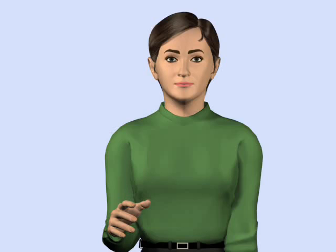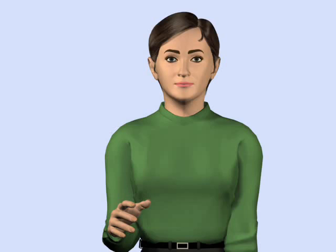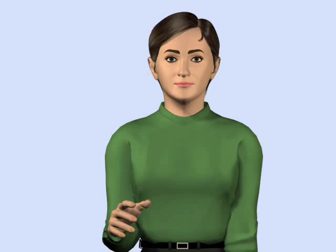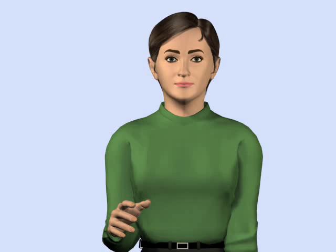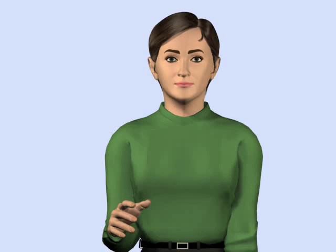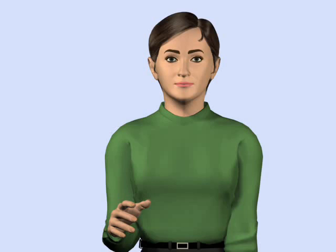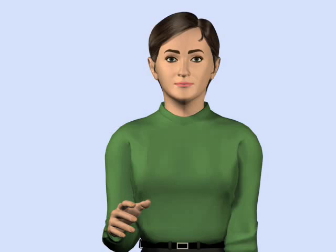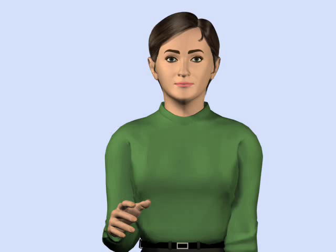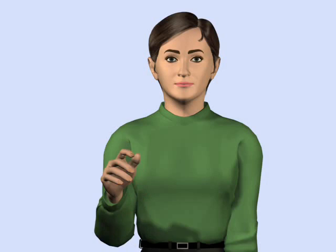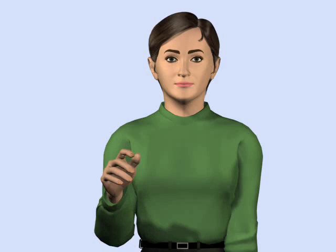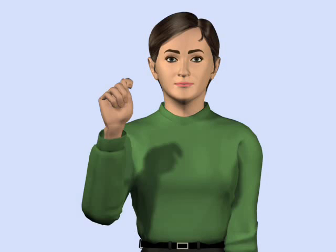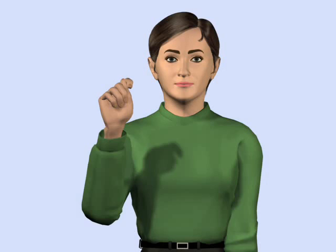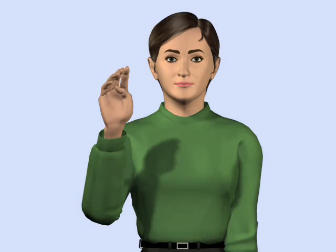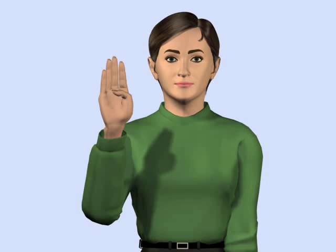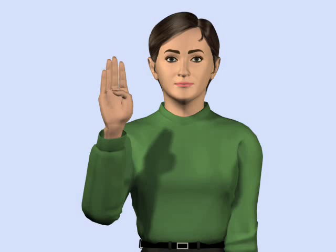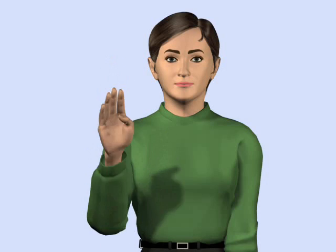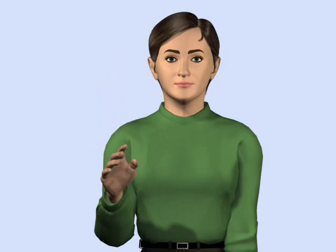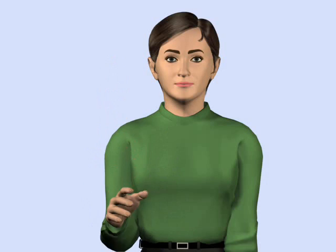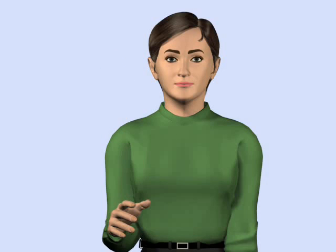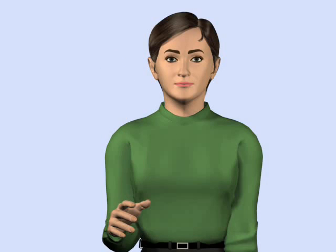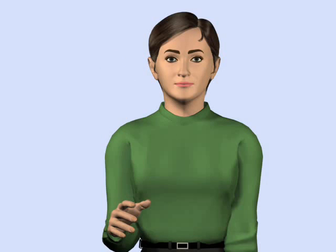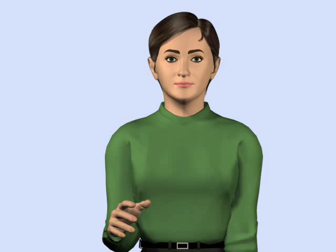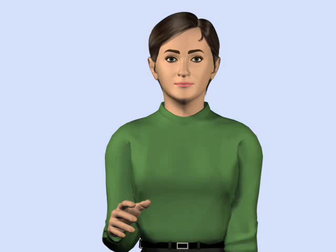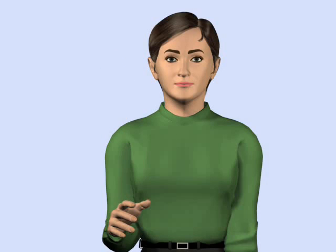too bad